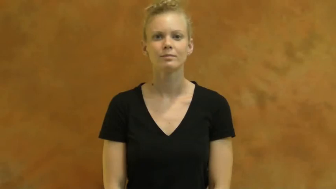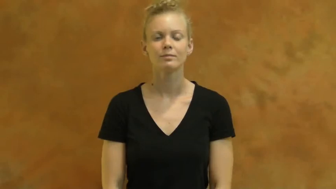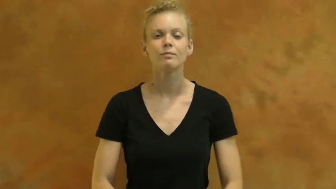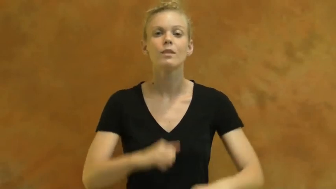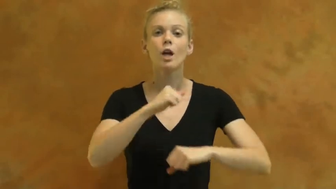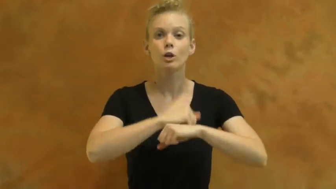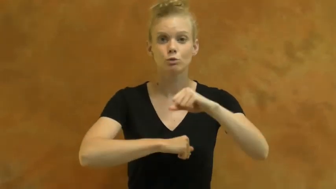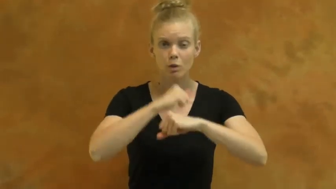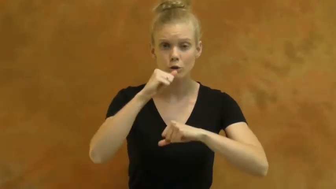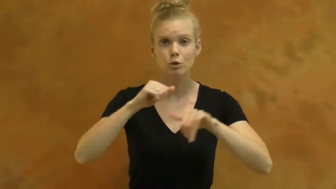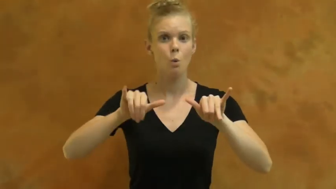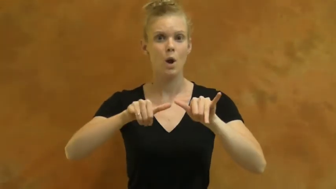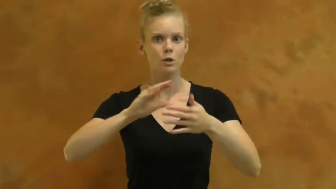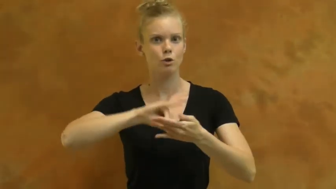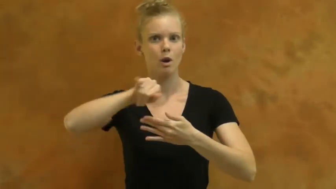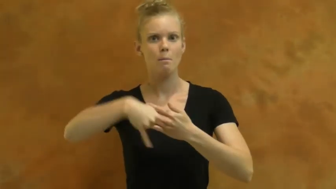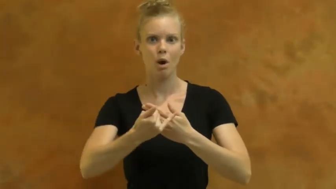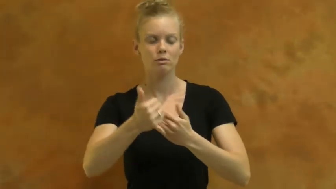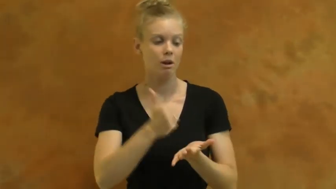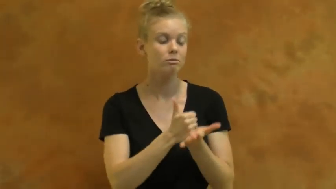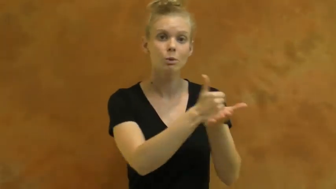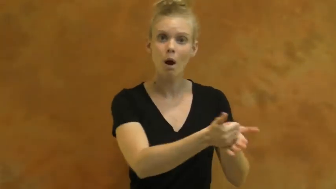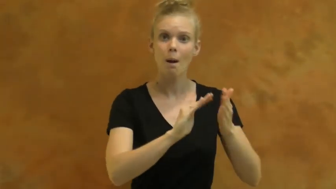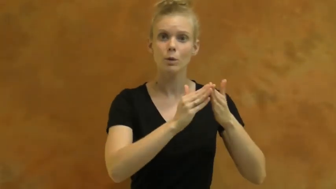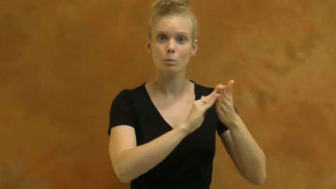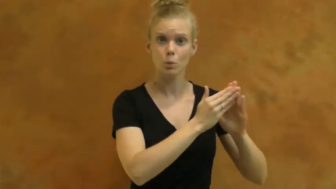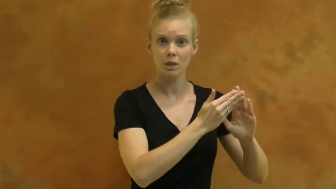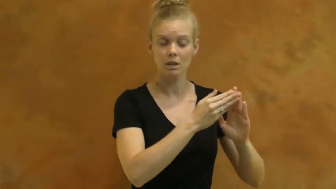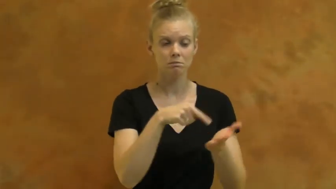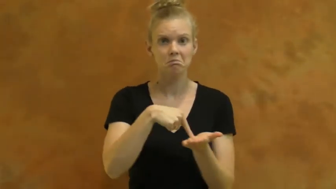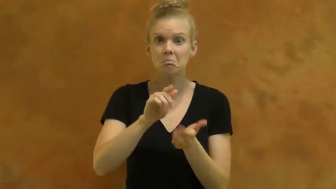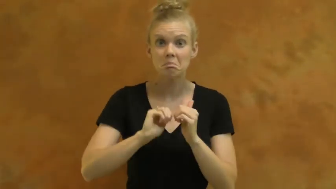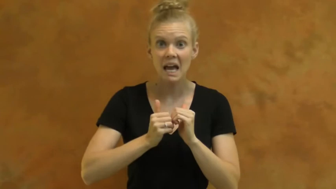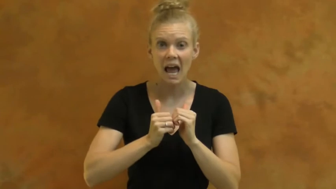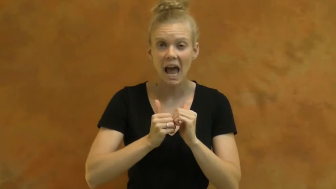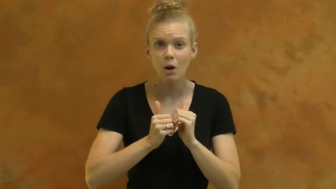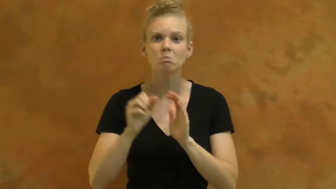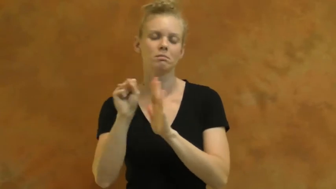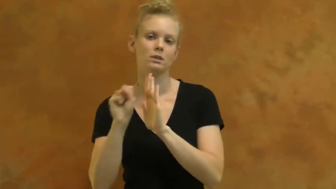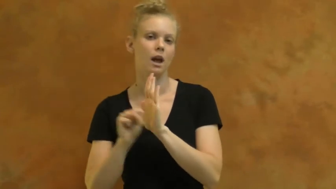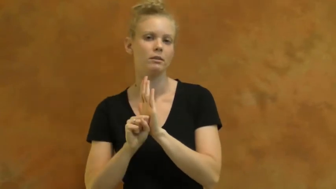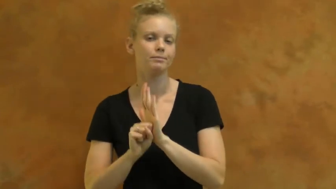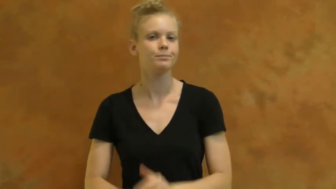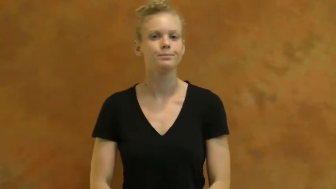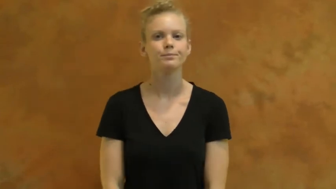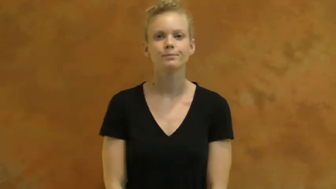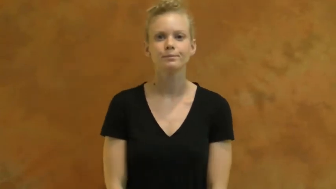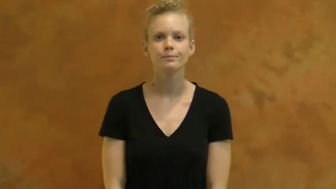public works